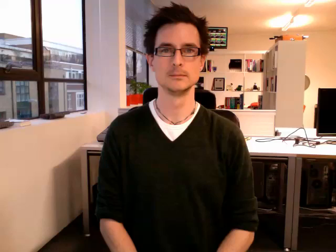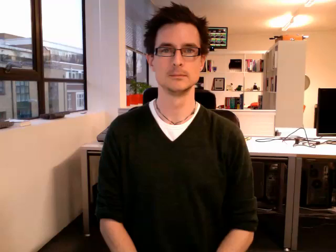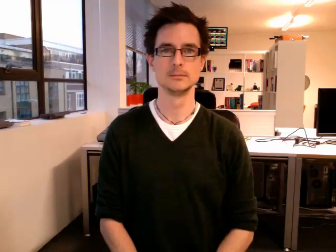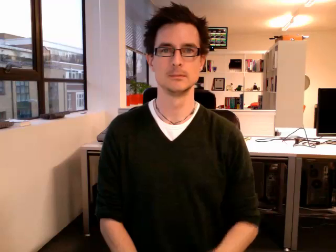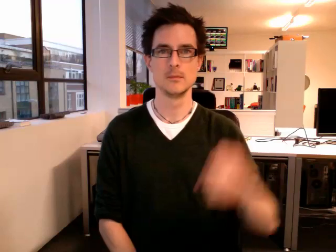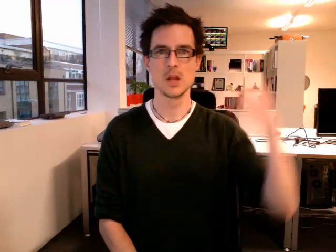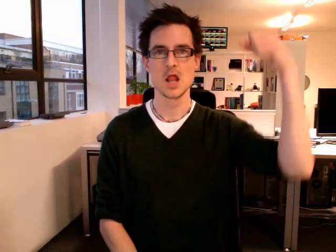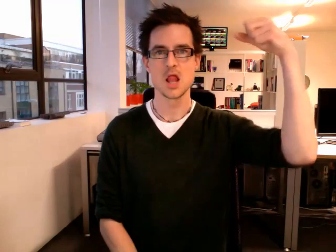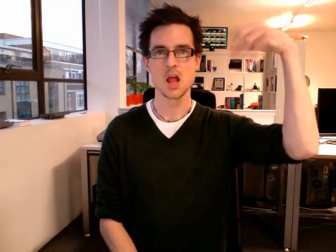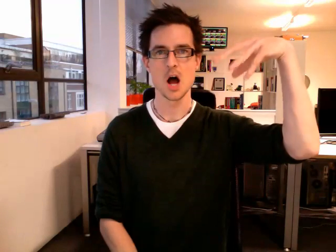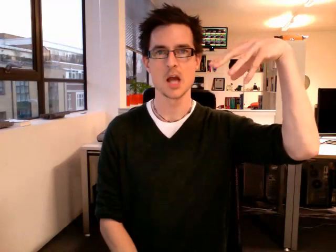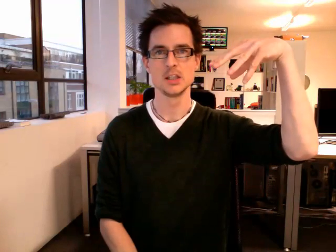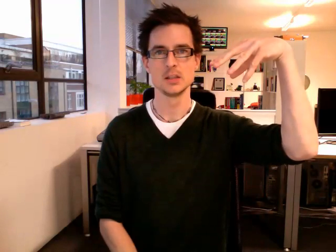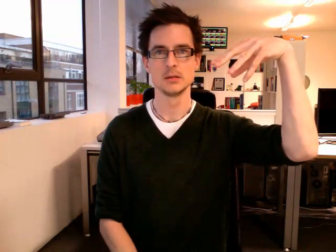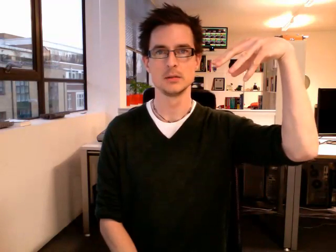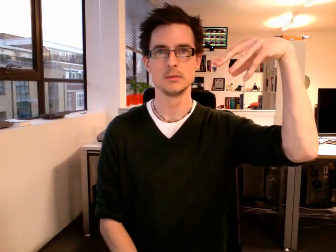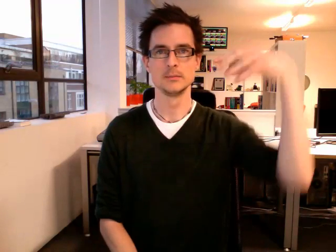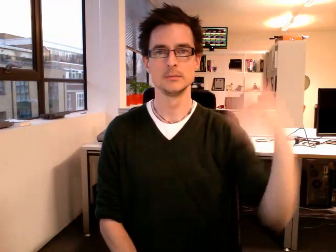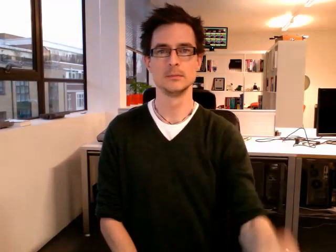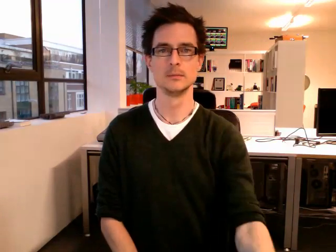light